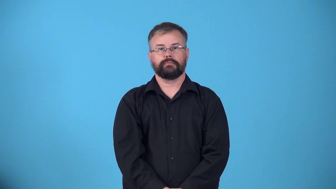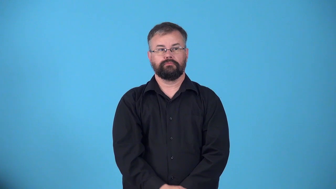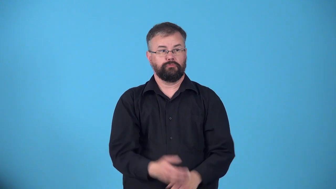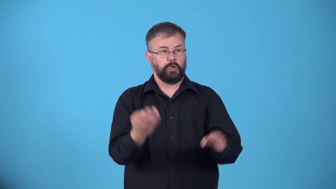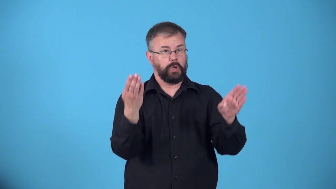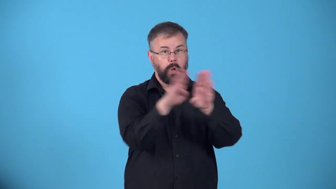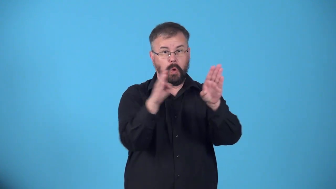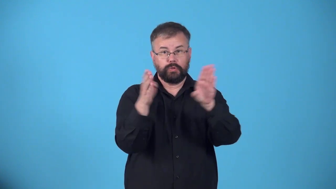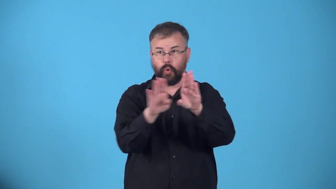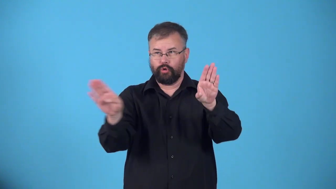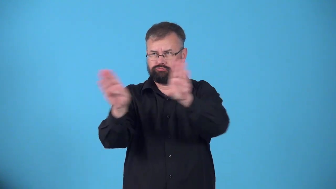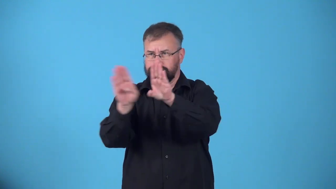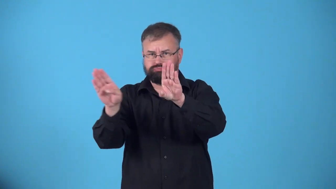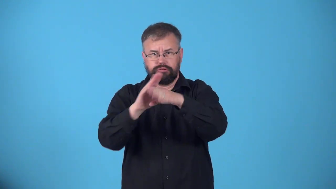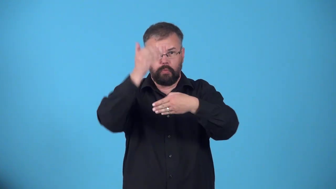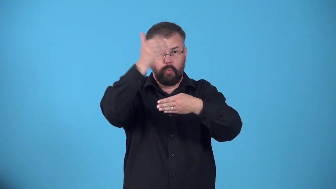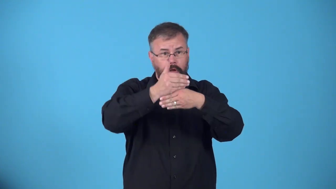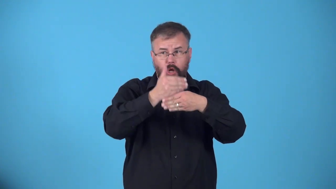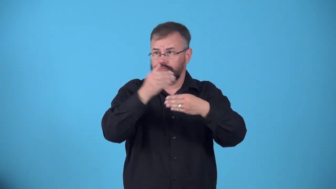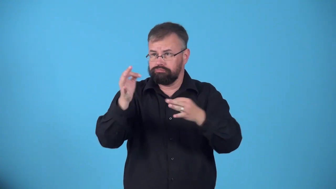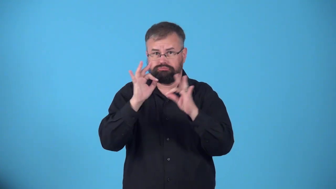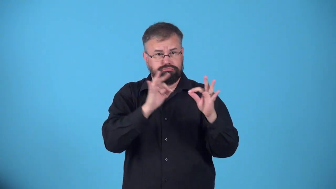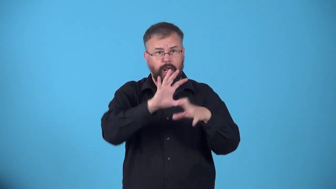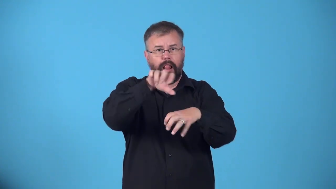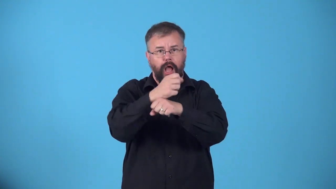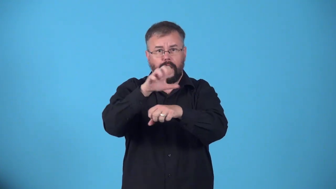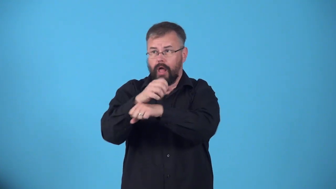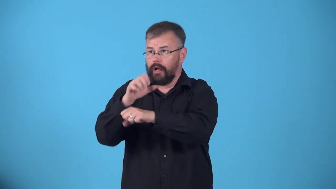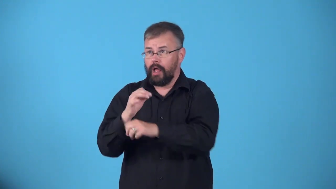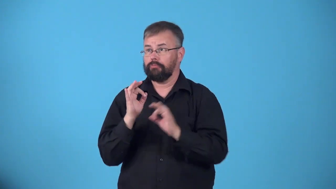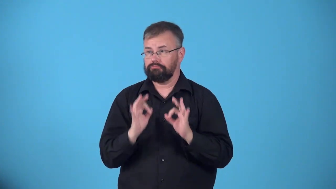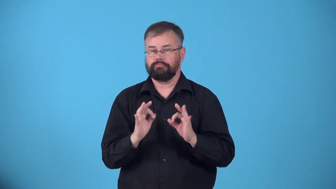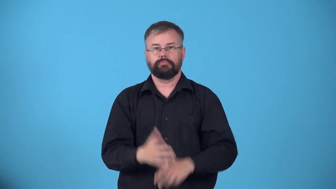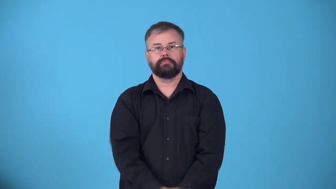lock up-close everything